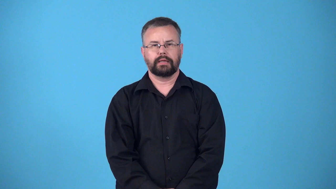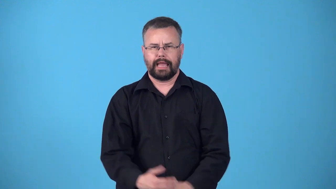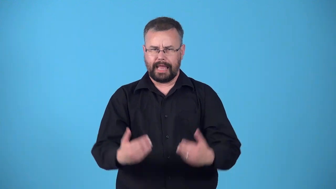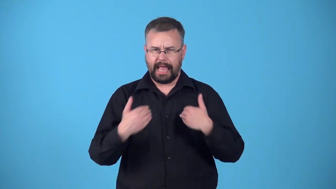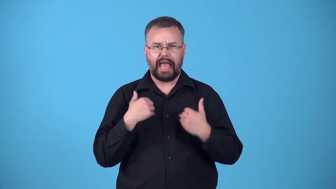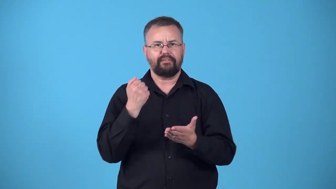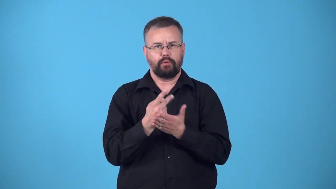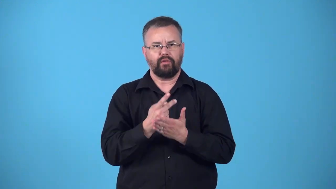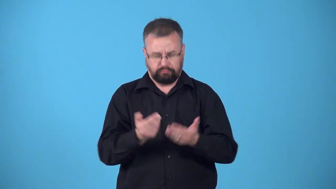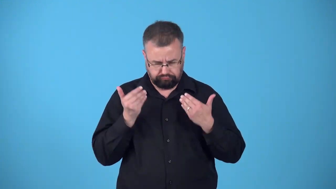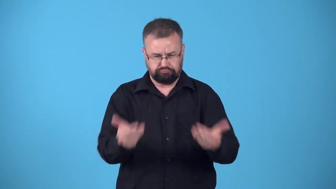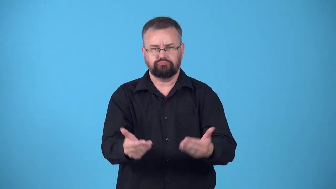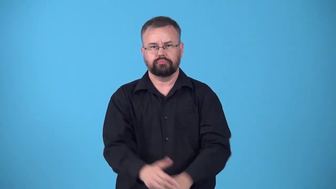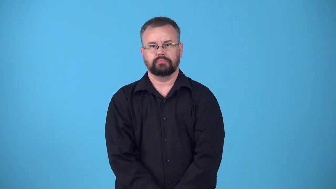green light to proceed